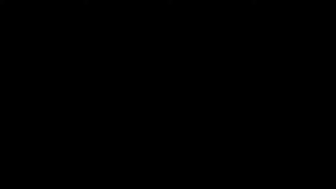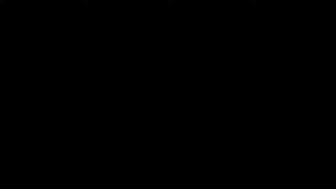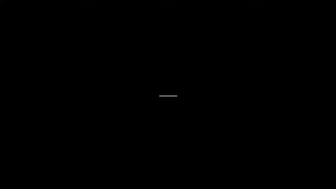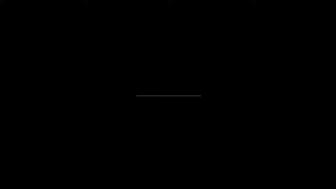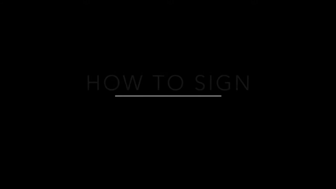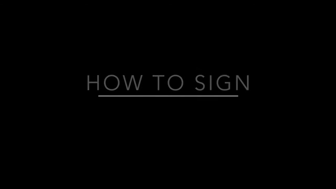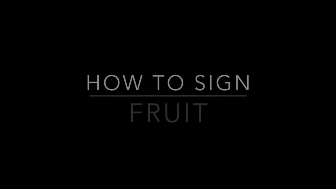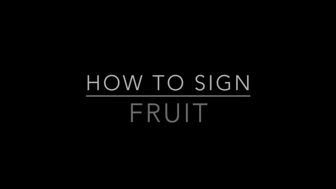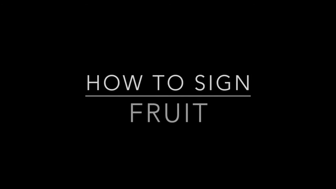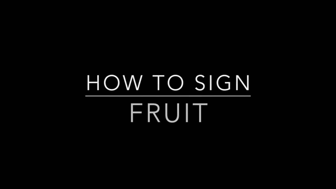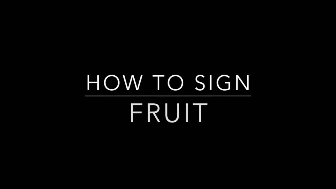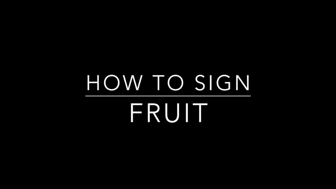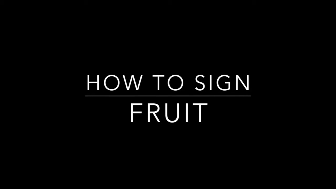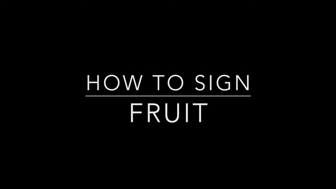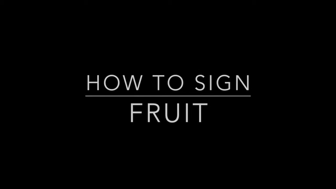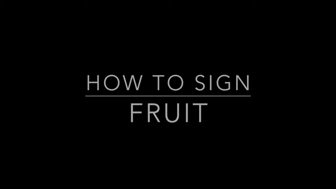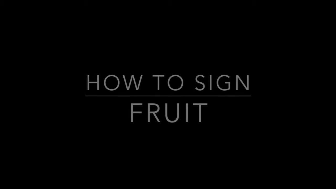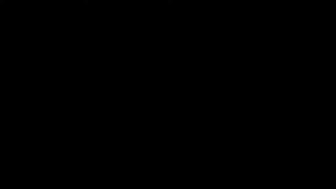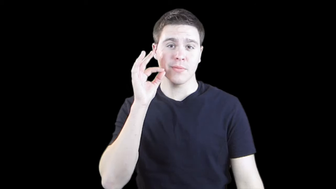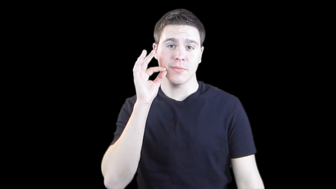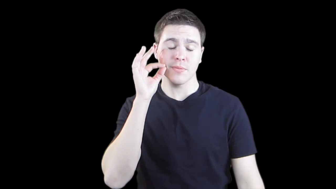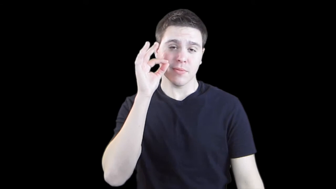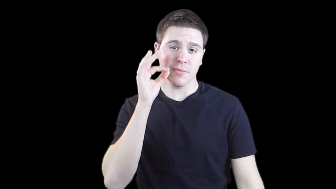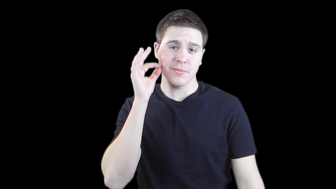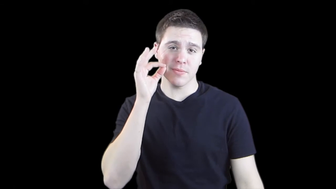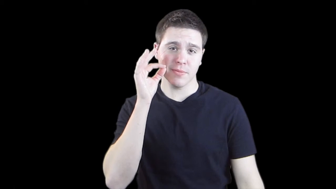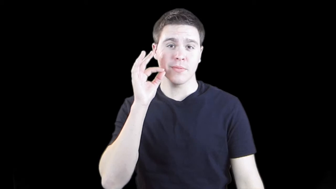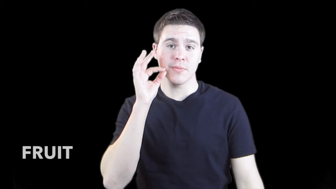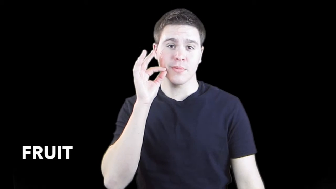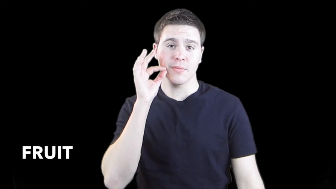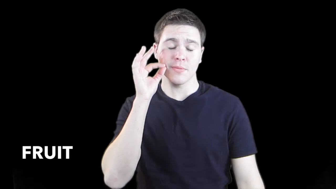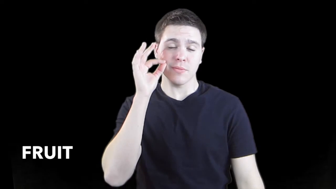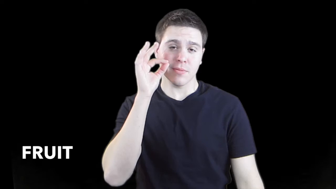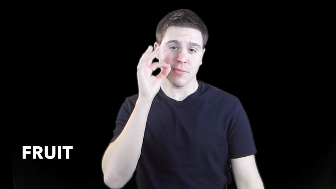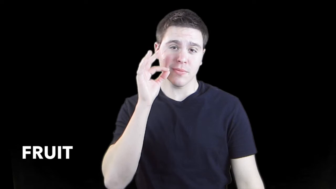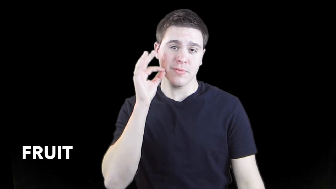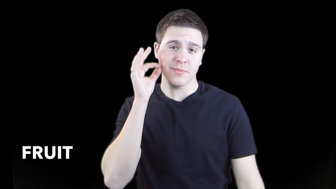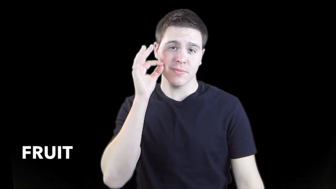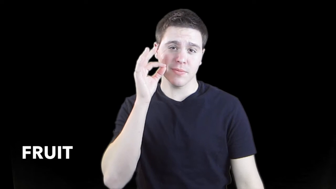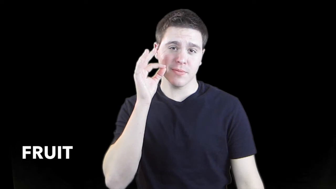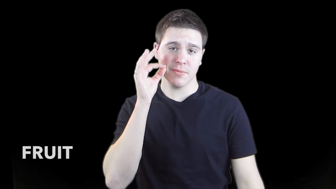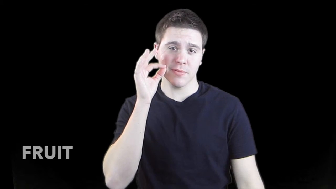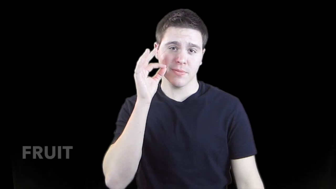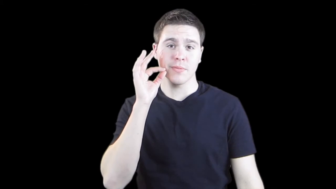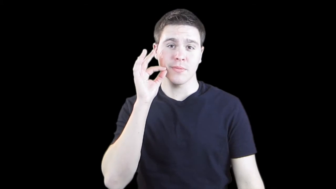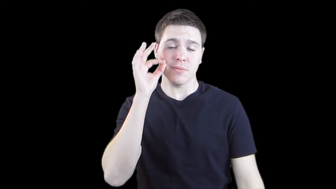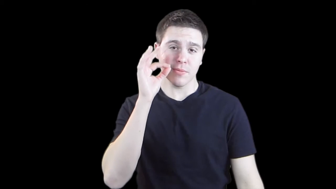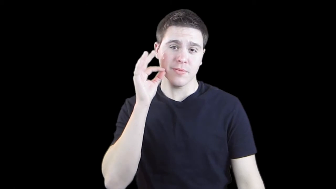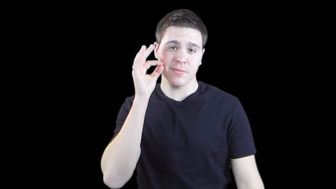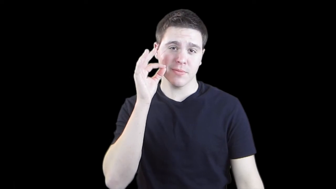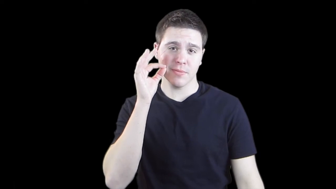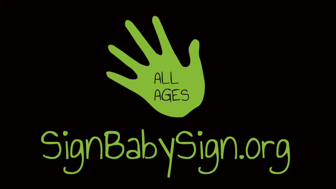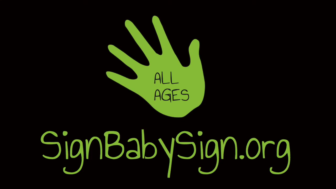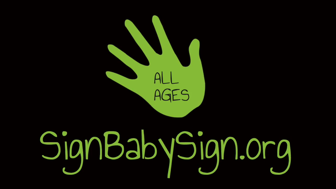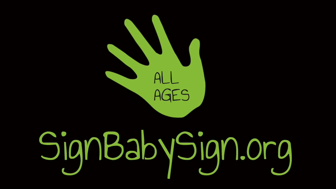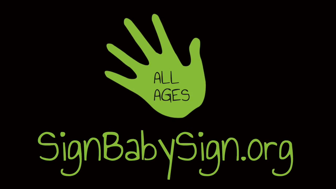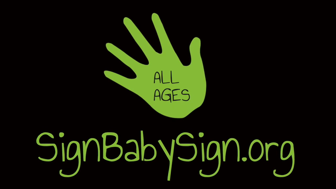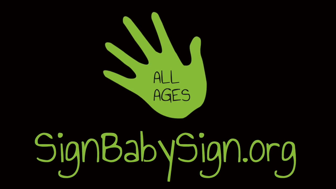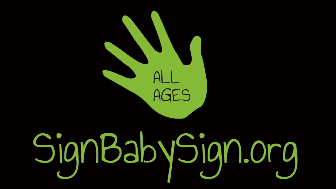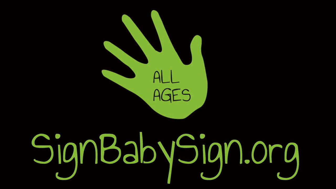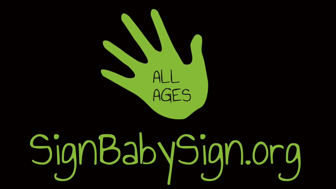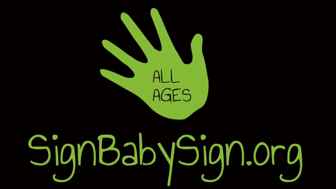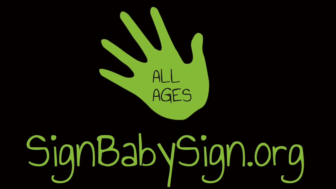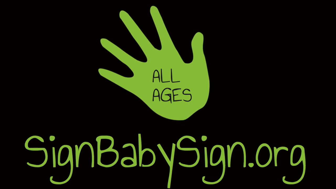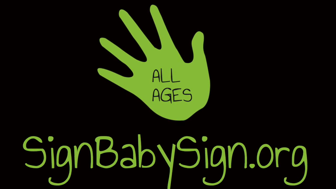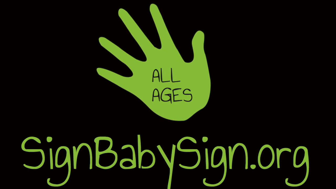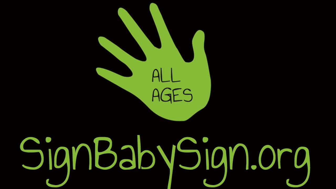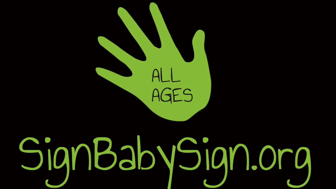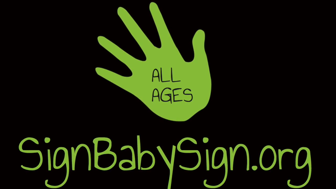Fruit